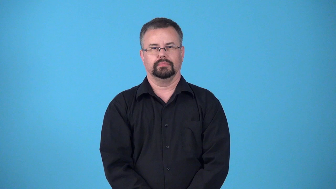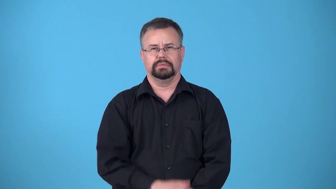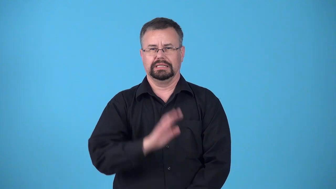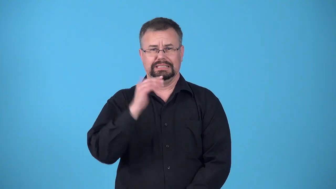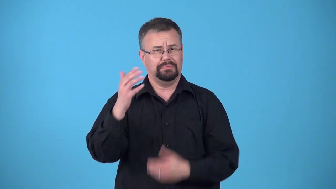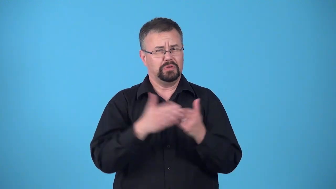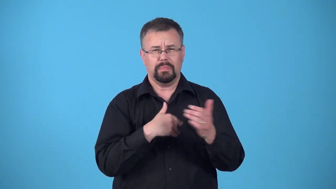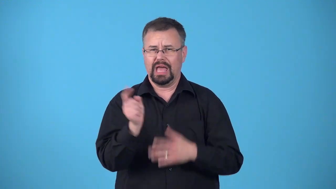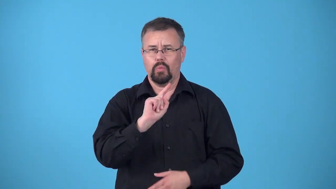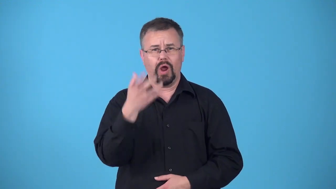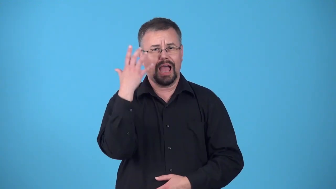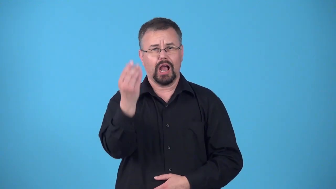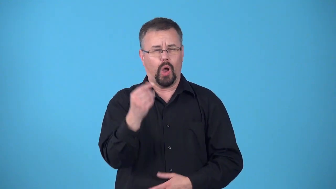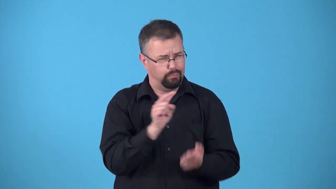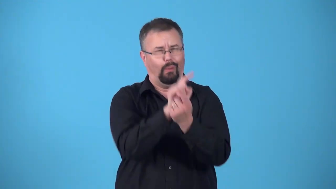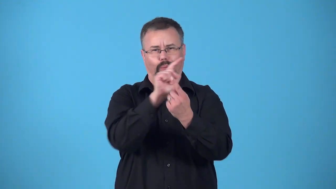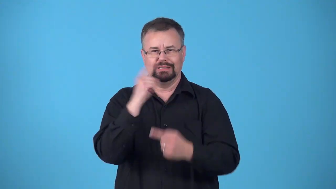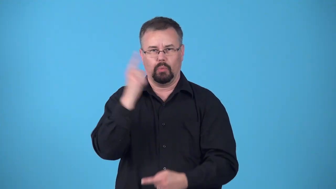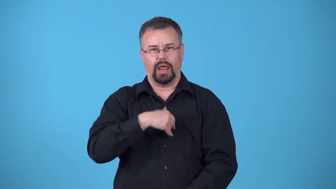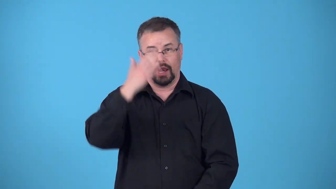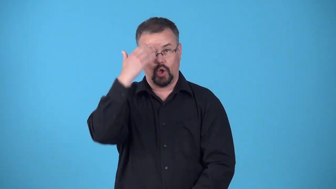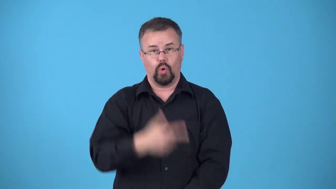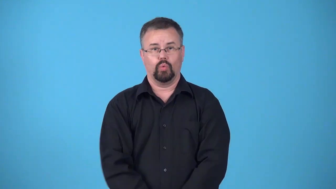small world, isn't it